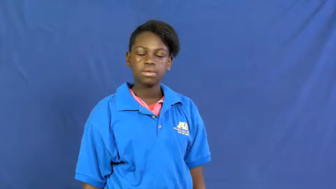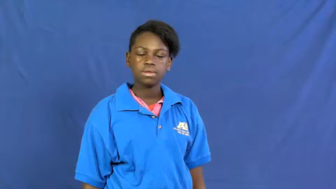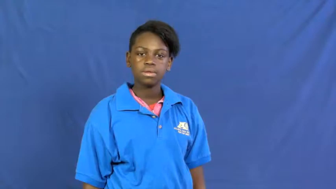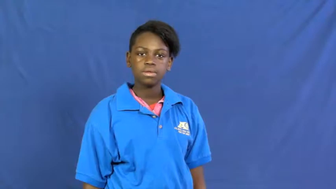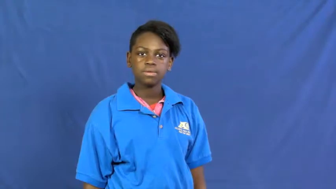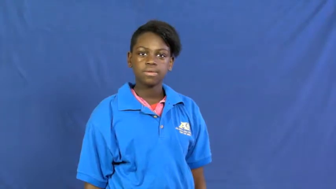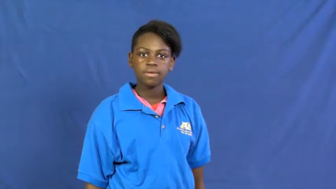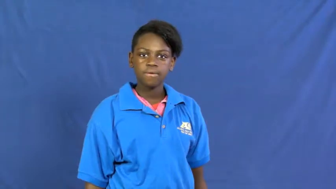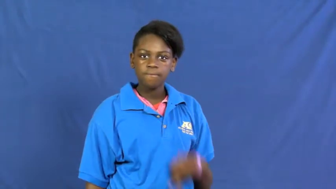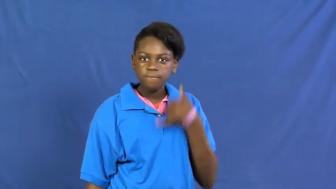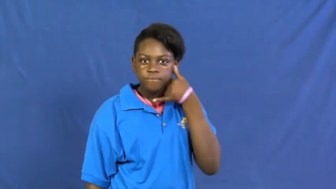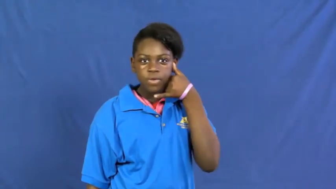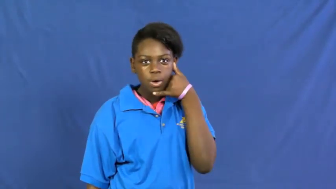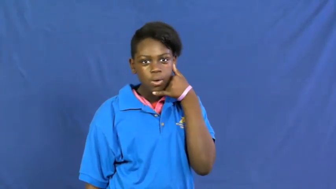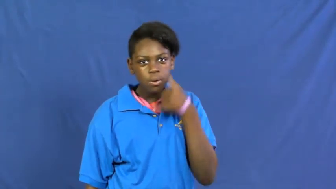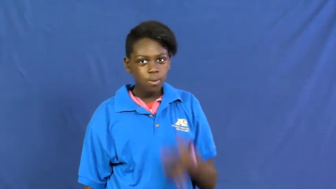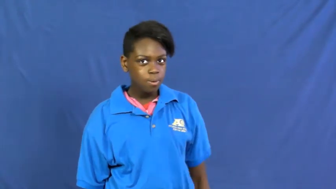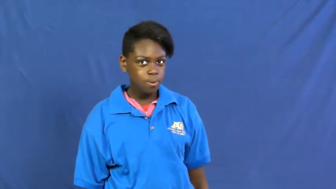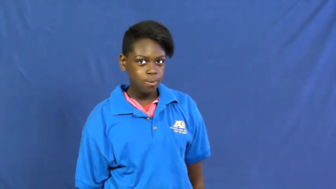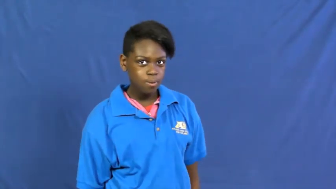telephony